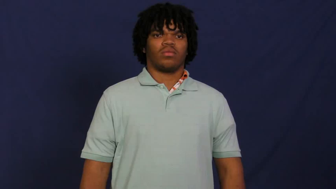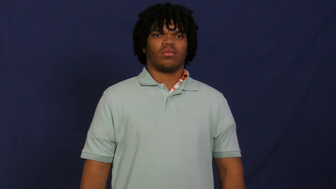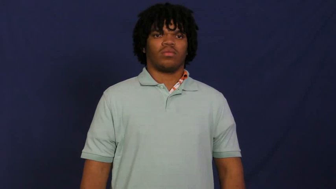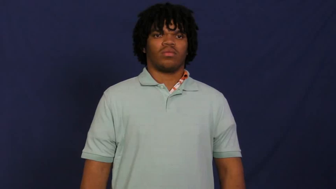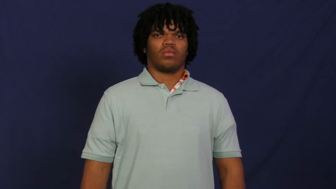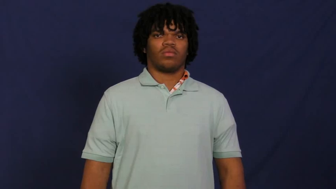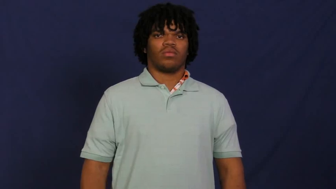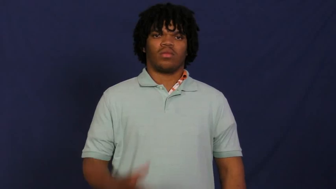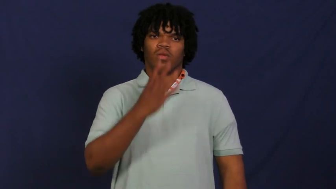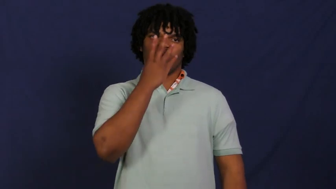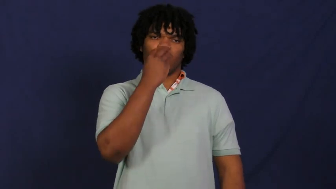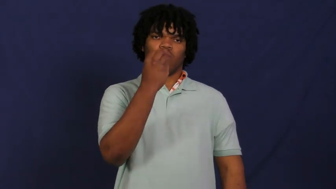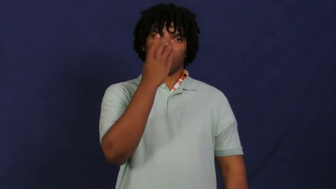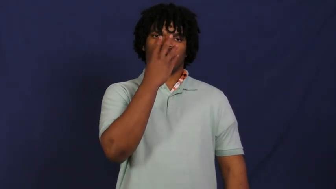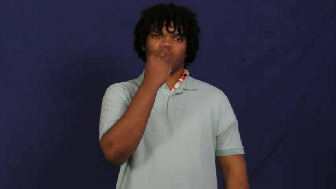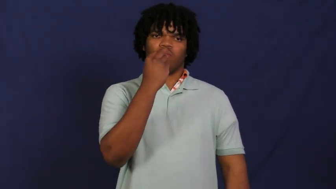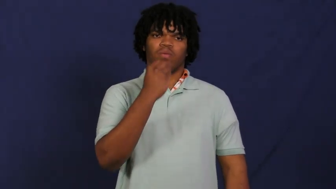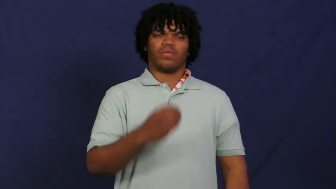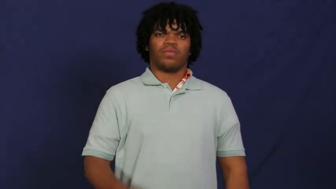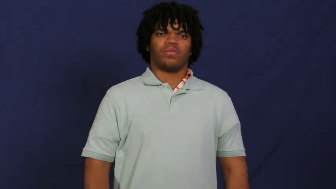lupine,coyote